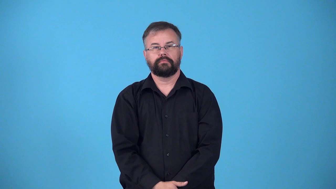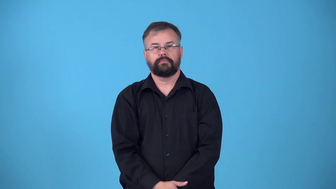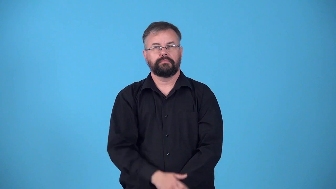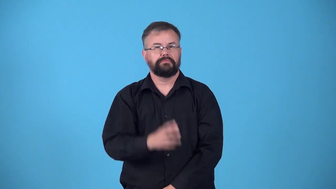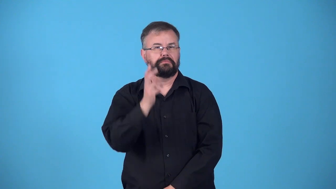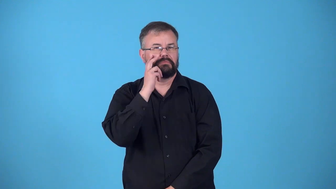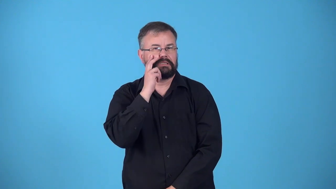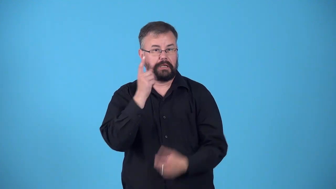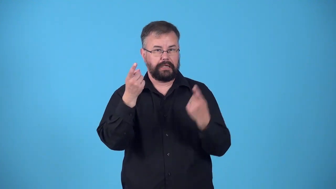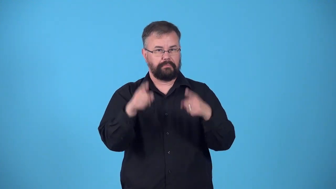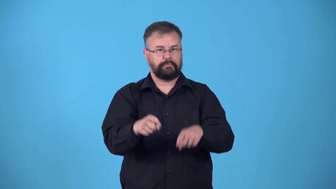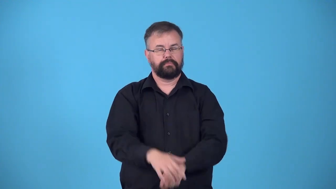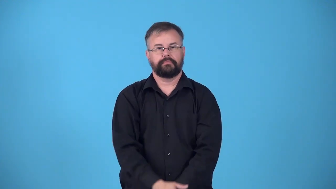pan out, work out, play out